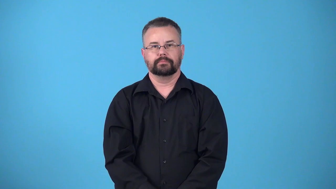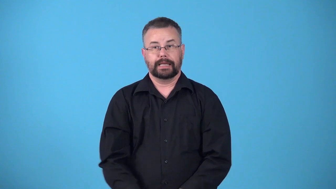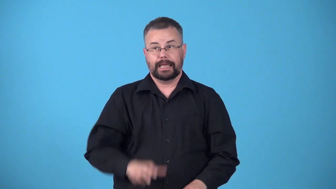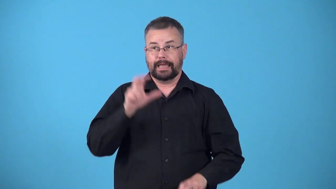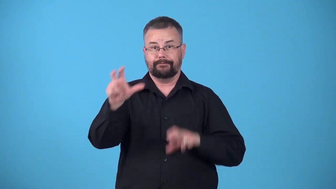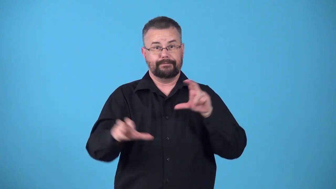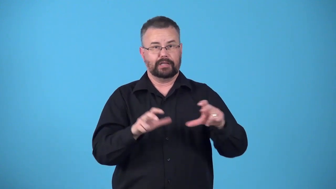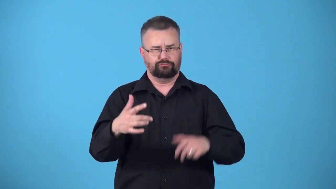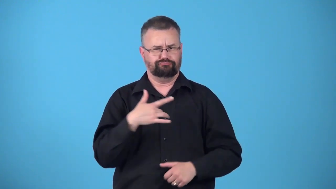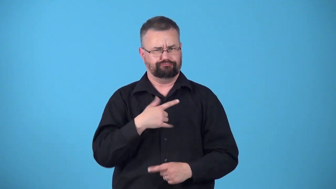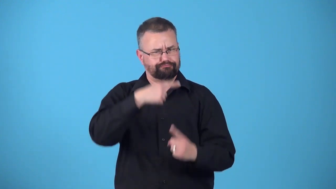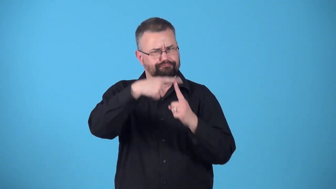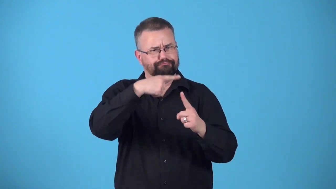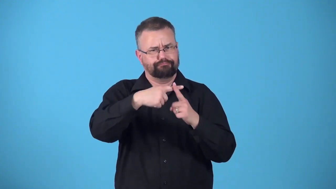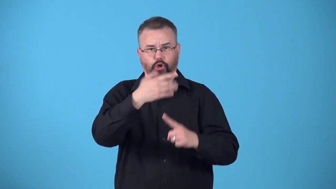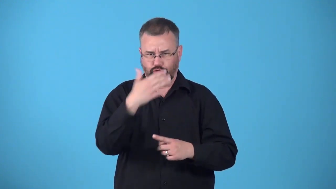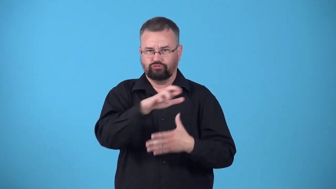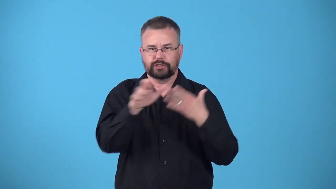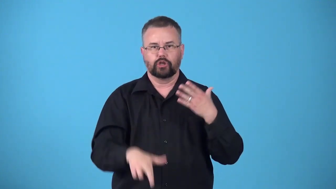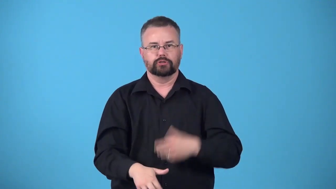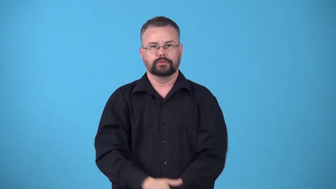bull market